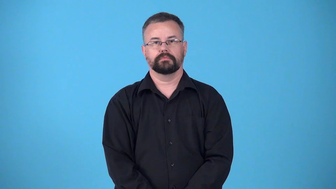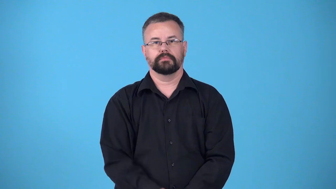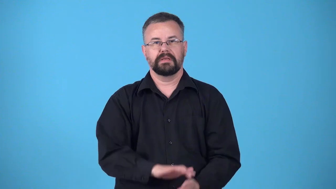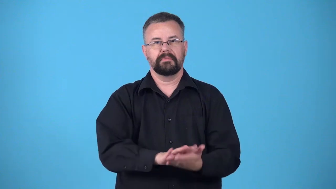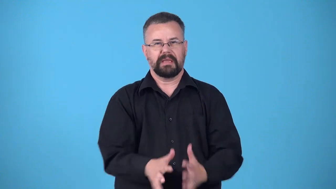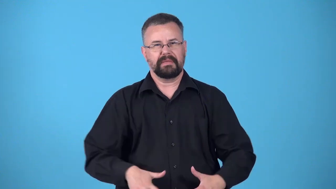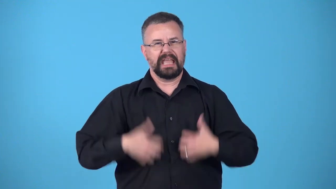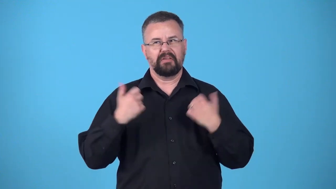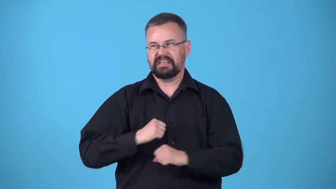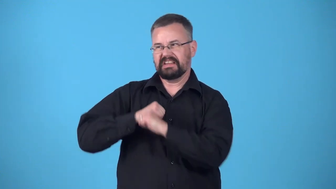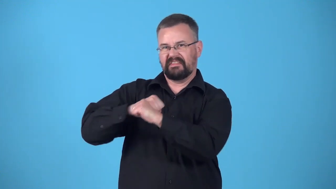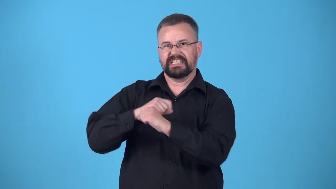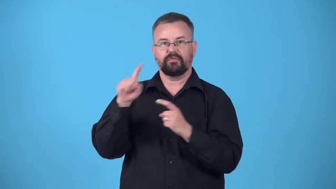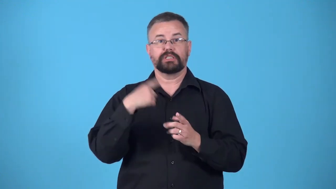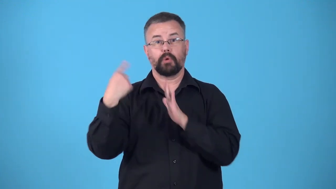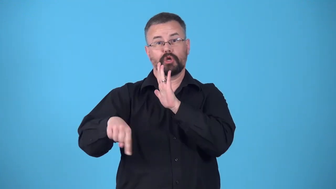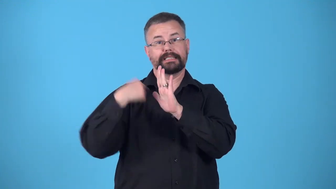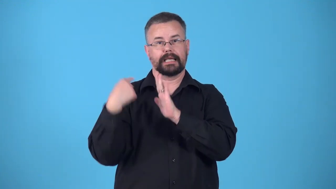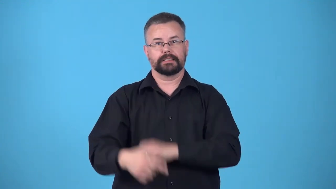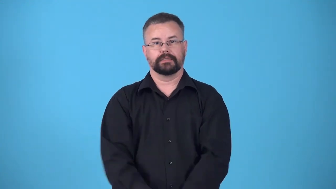defensive